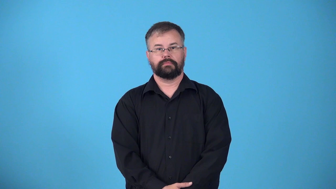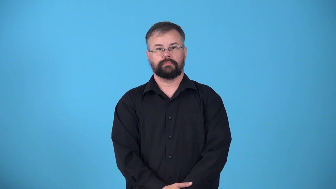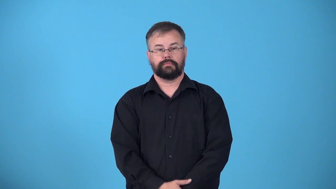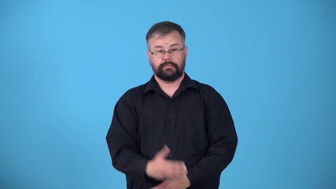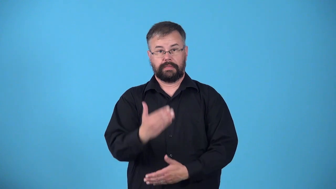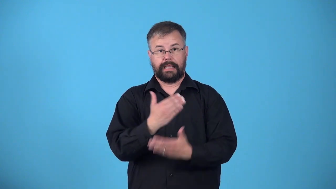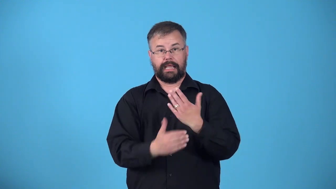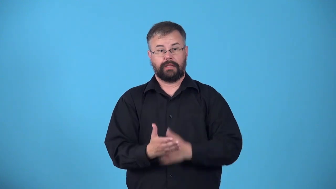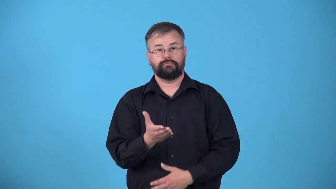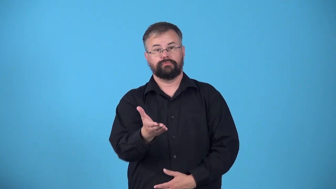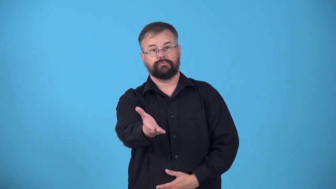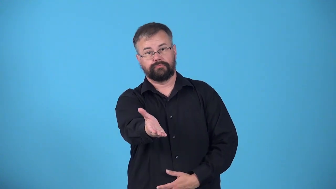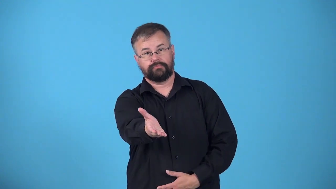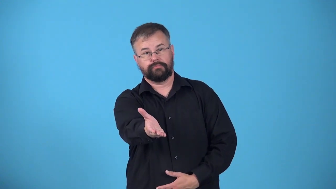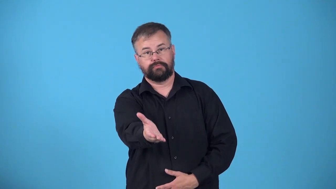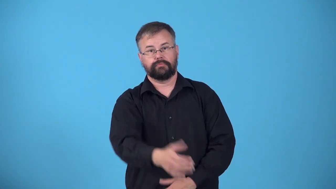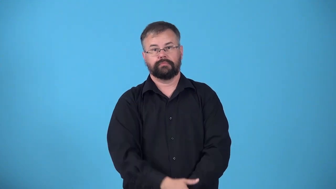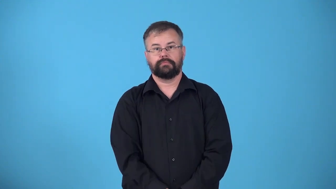hold out hand